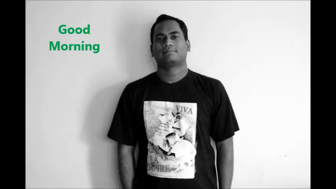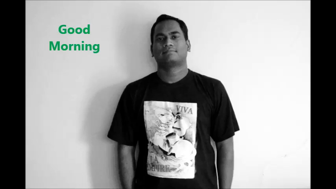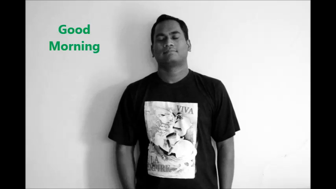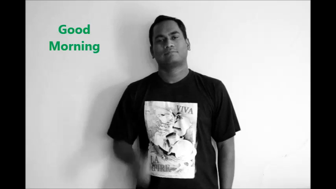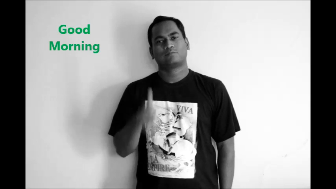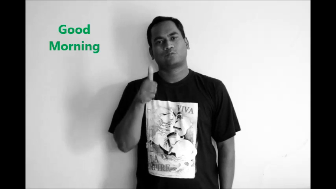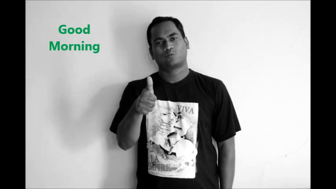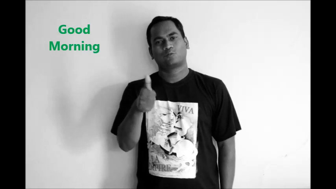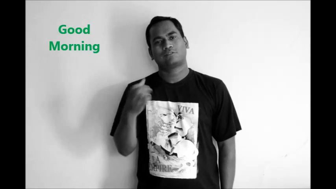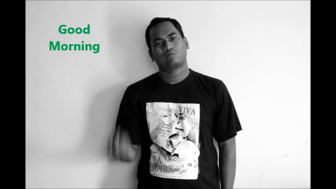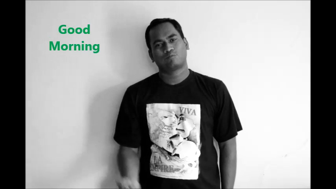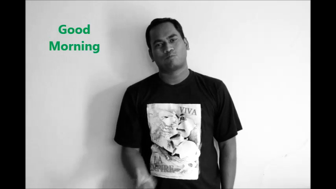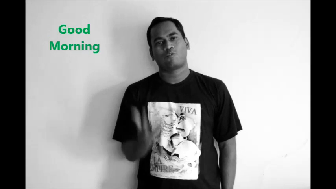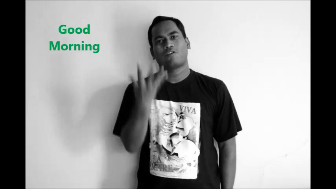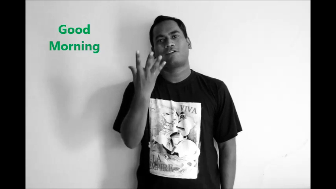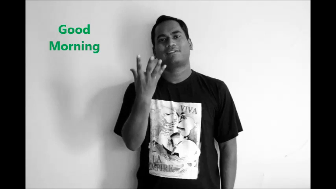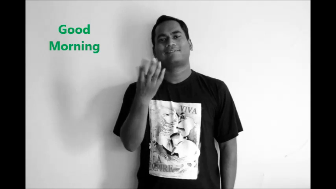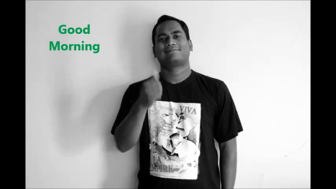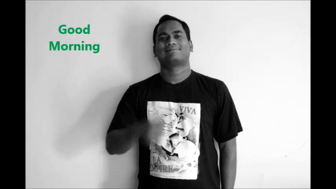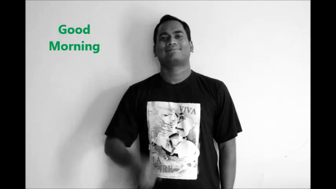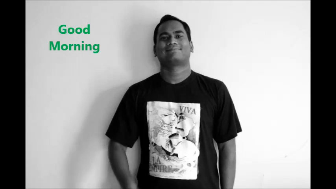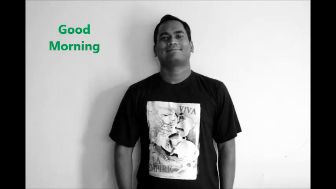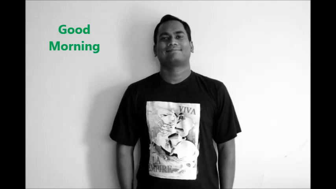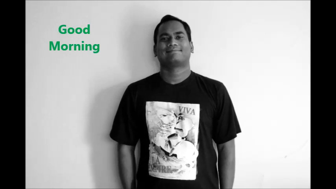Good morning